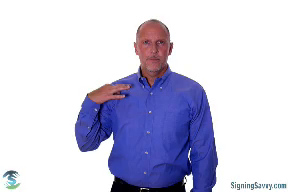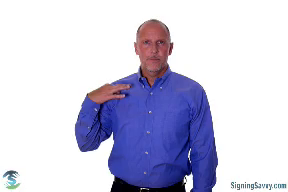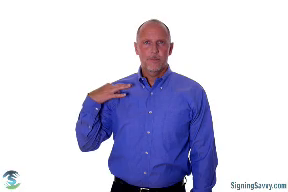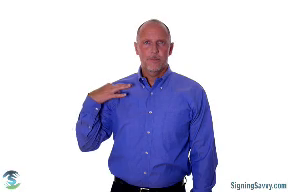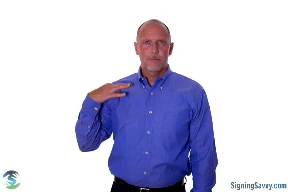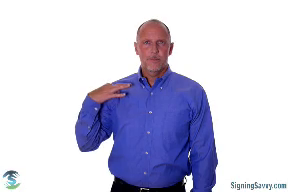shirt